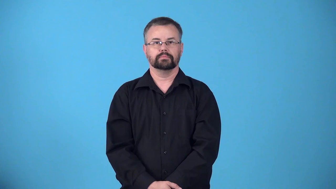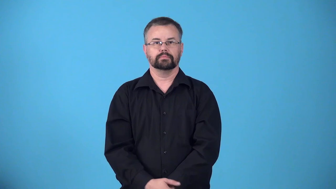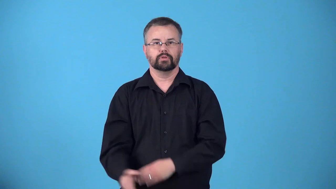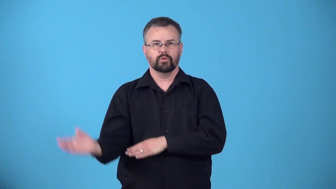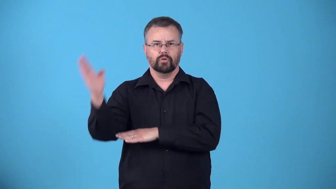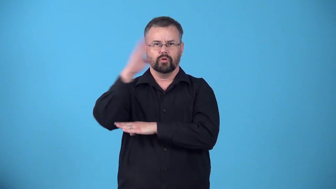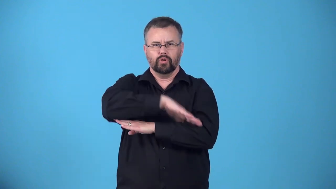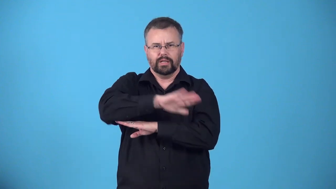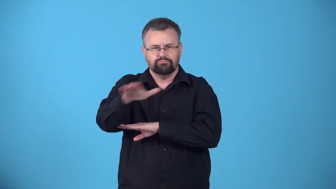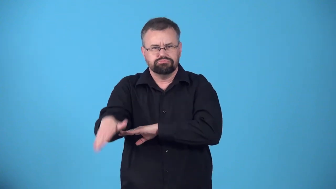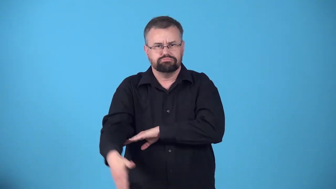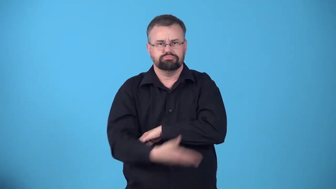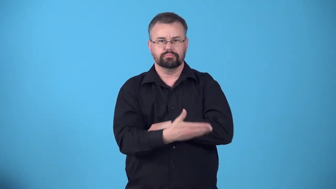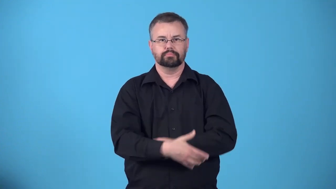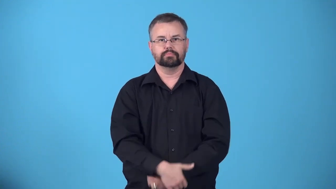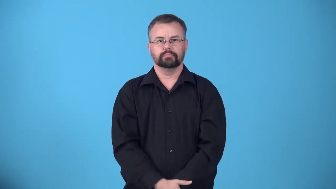around the clock